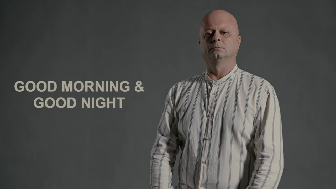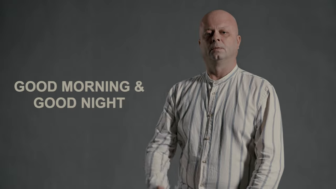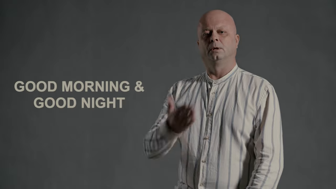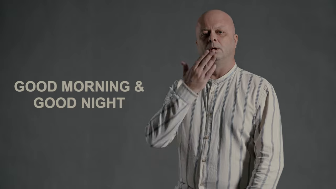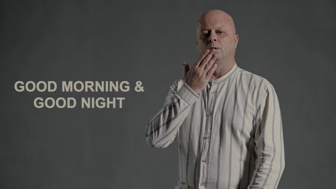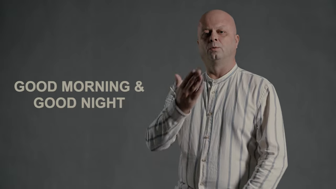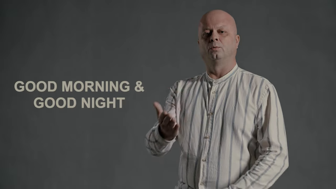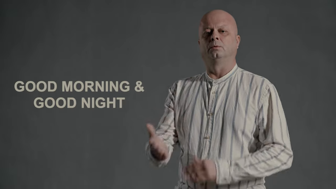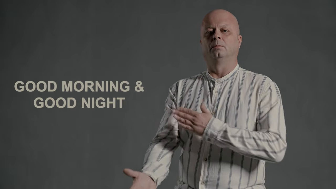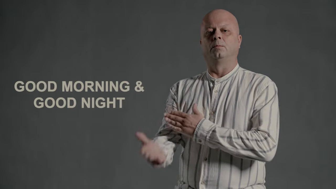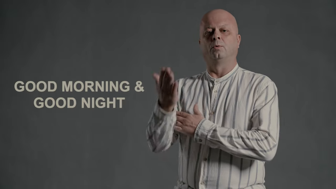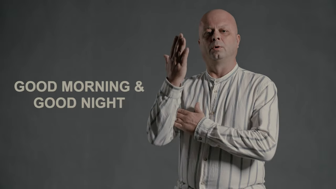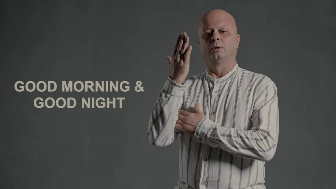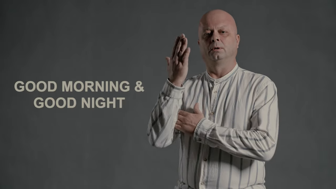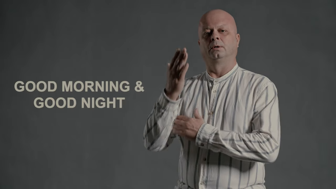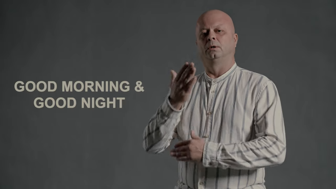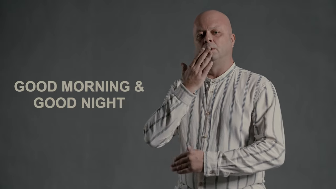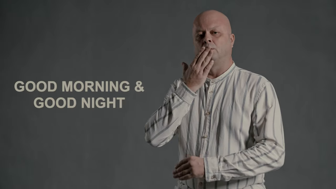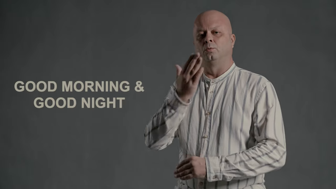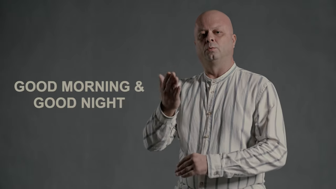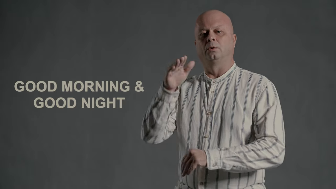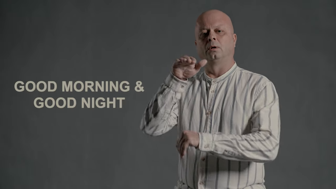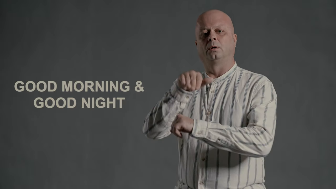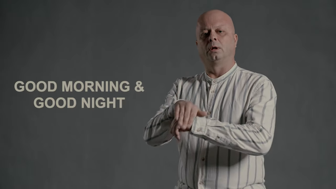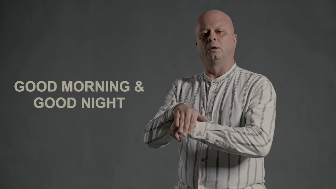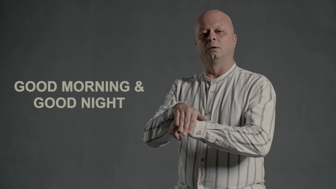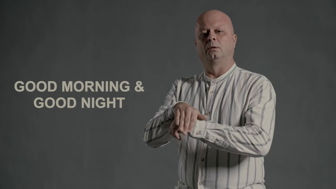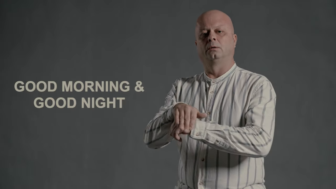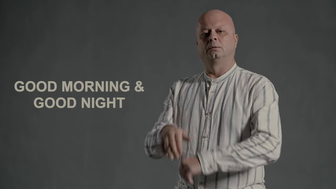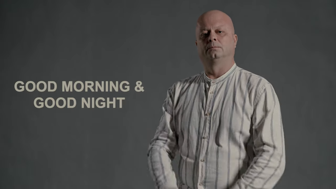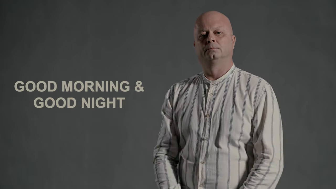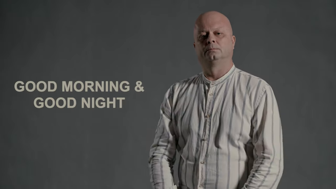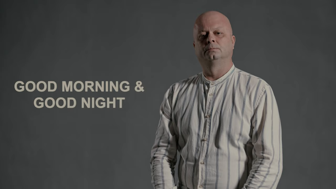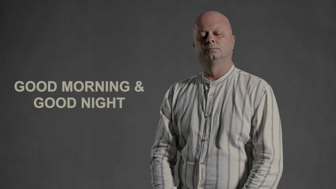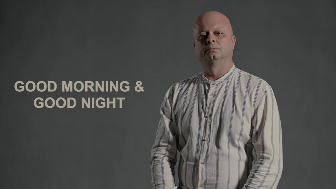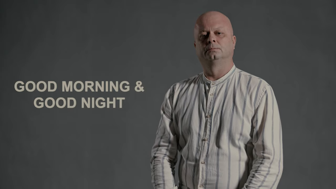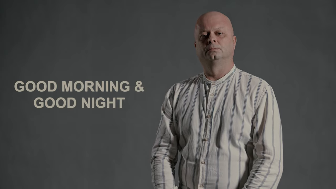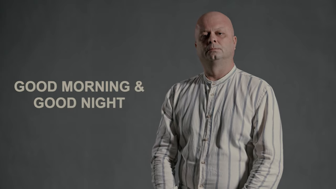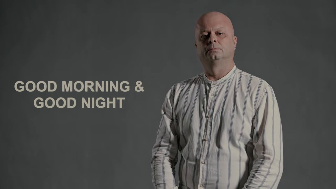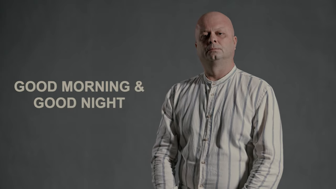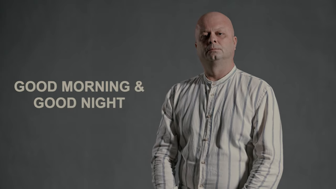Good Morning Good Night